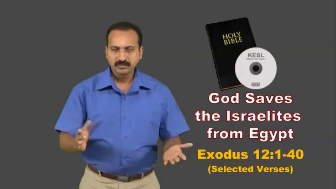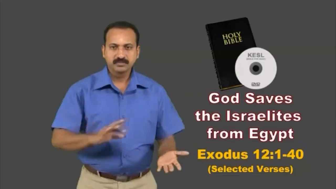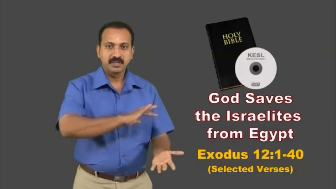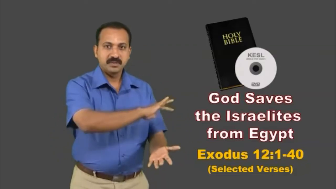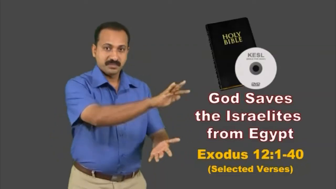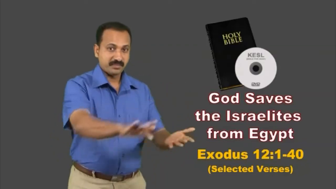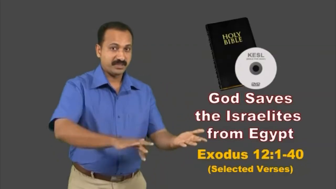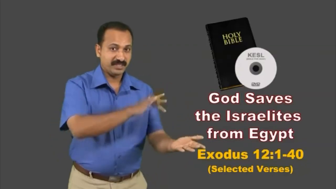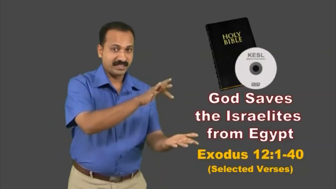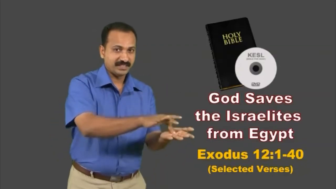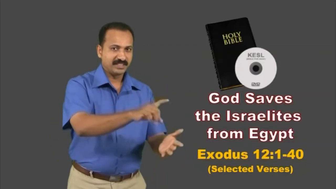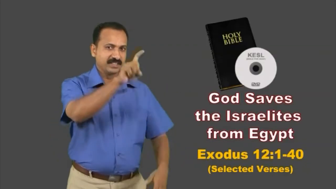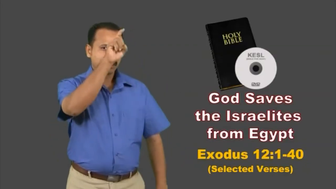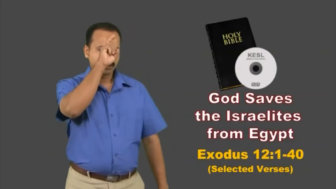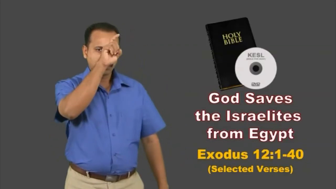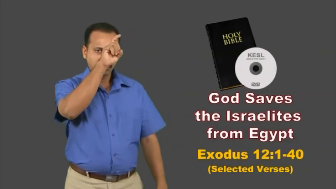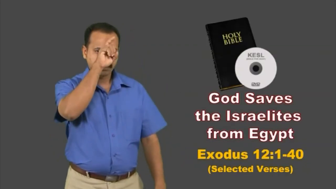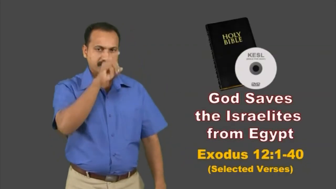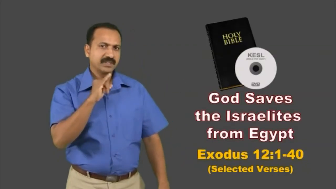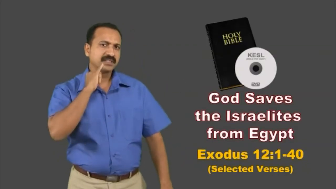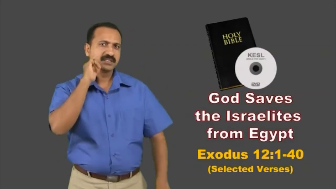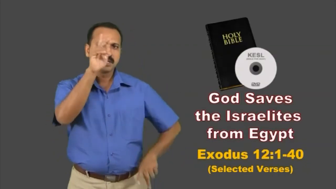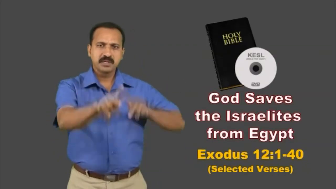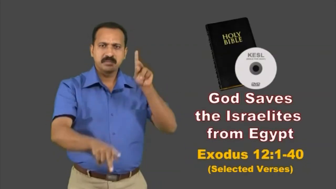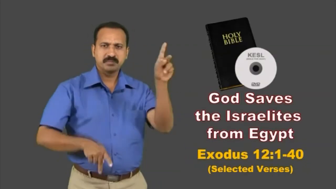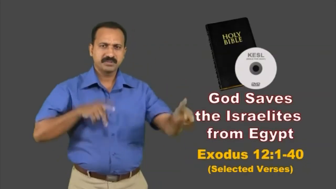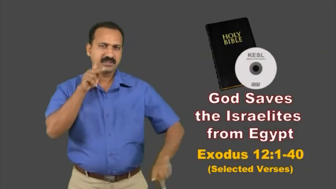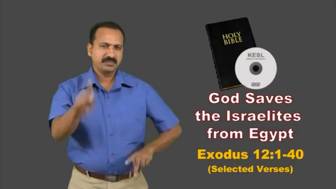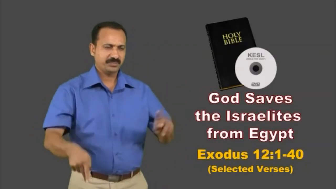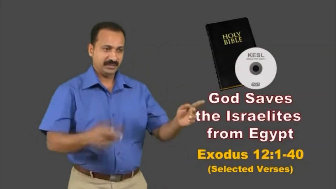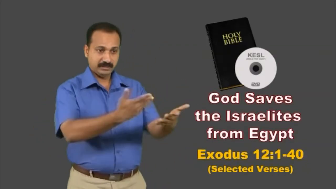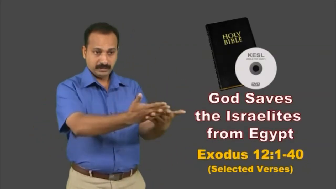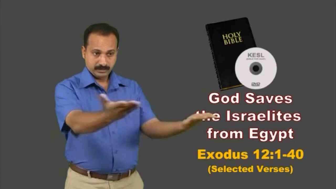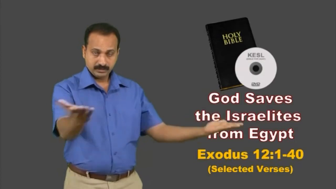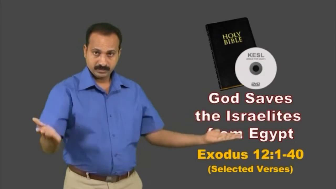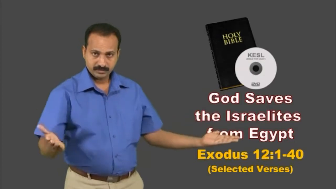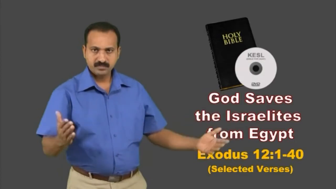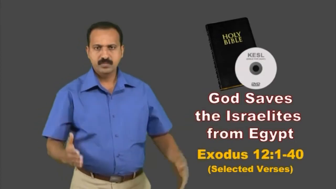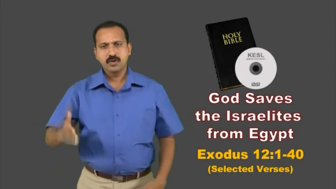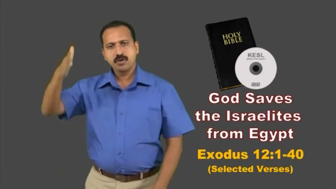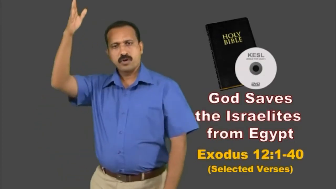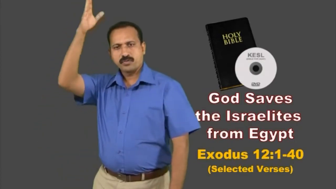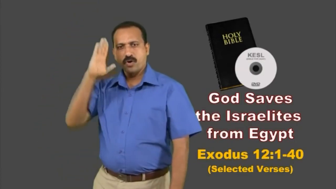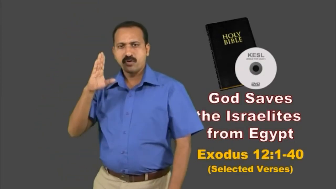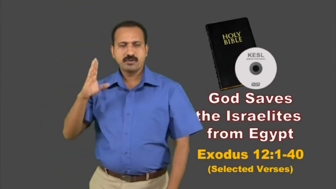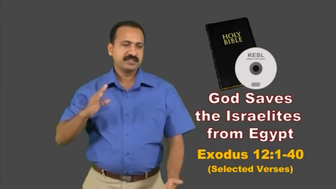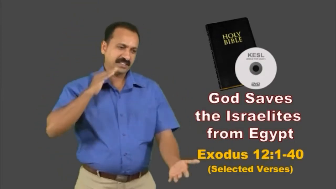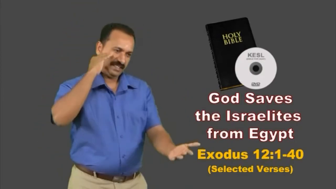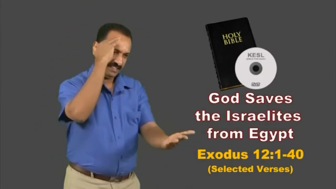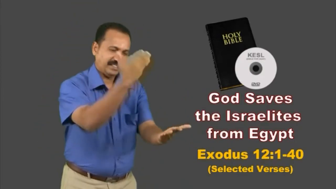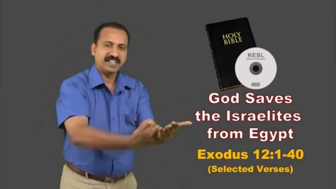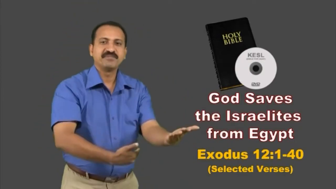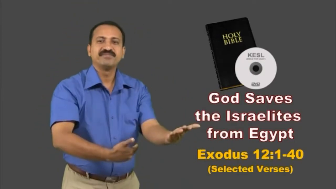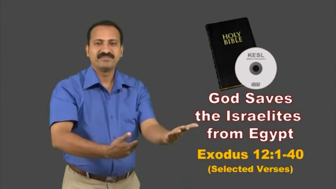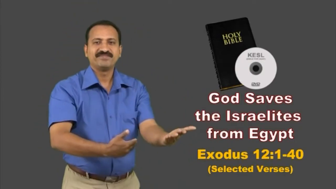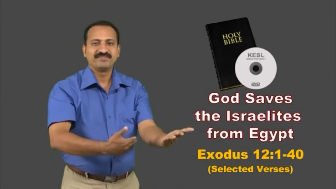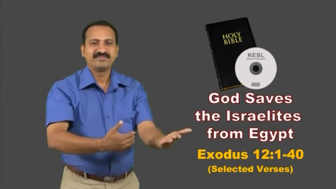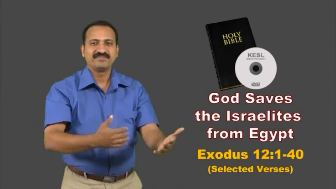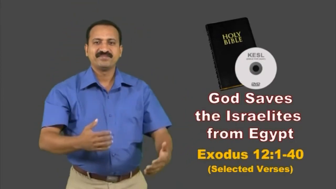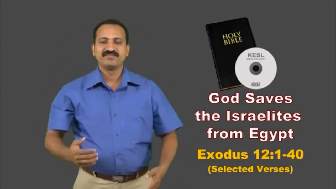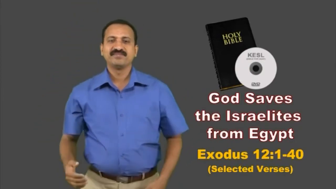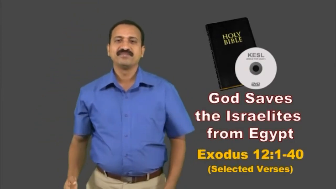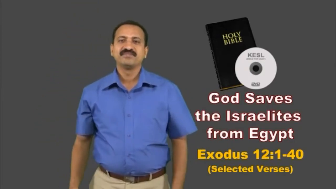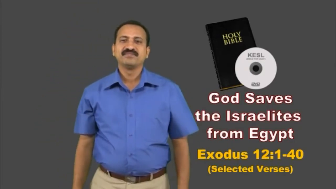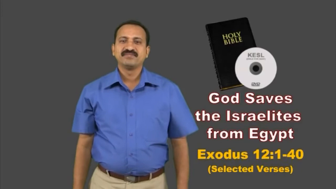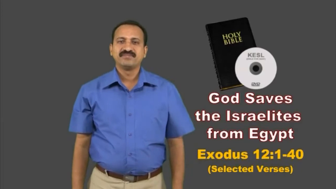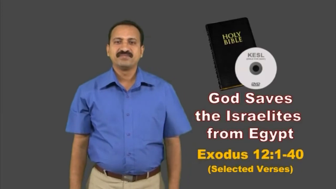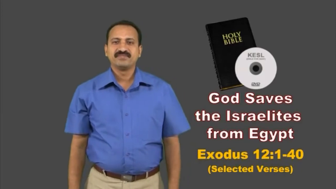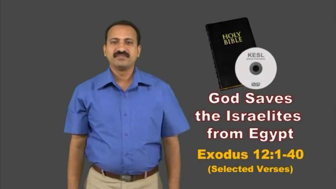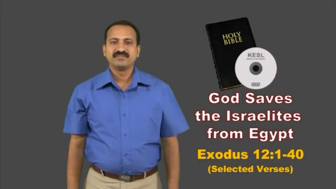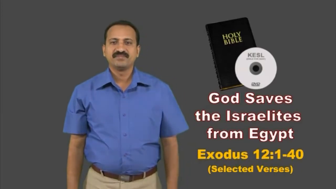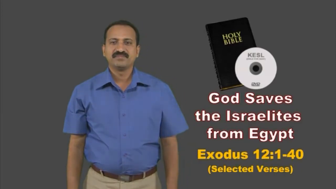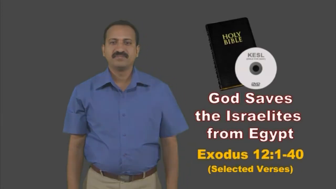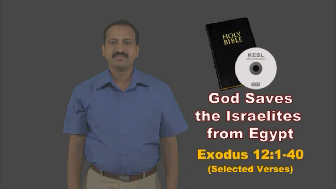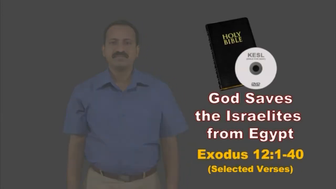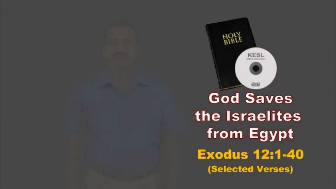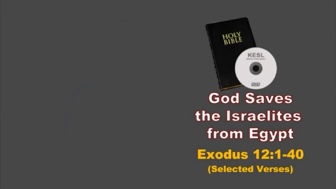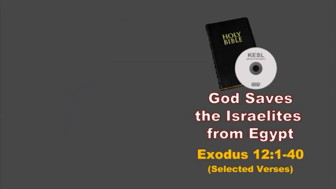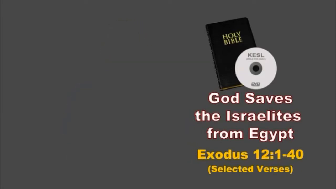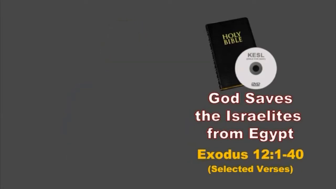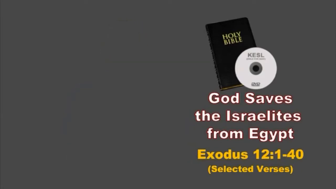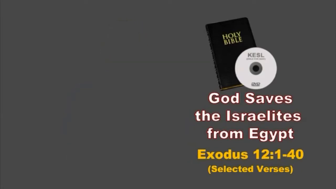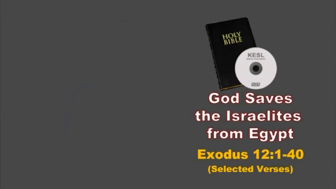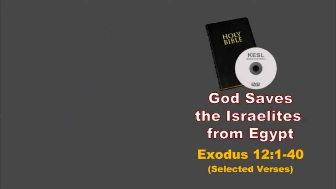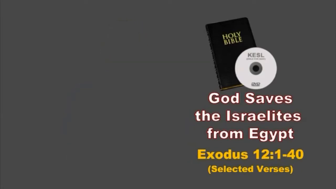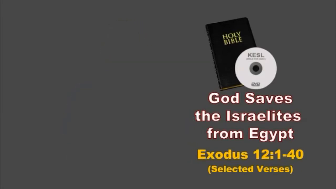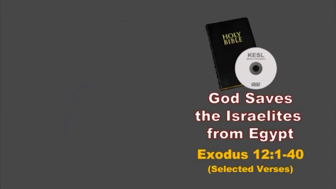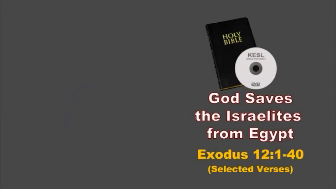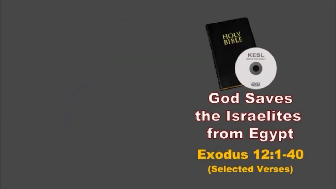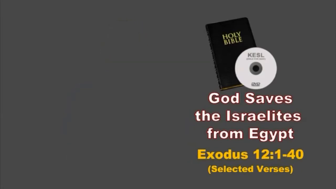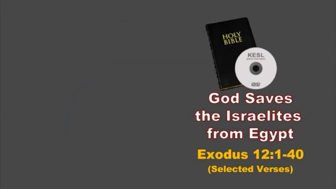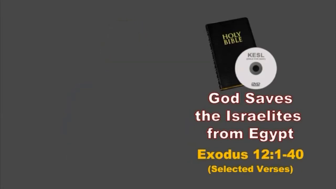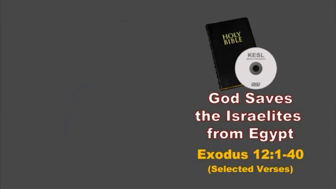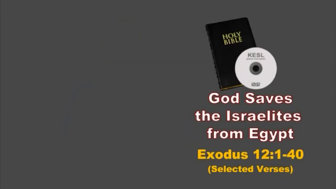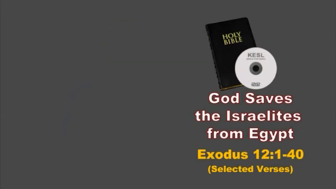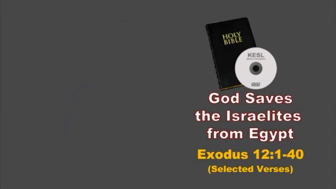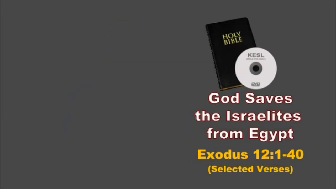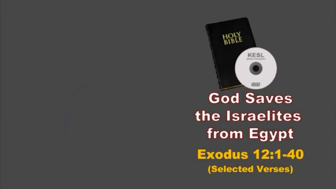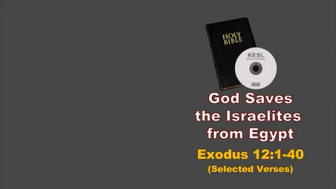God Saves the Israelites from Egypt